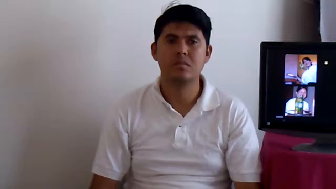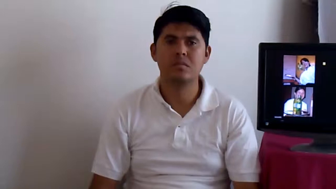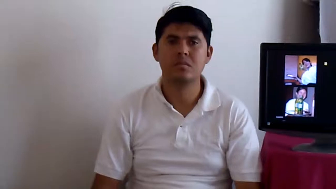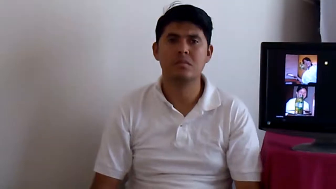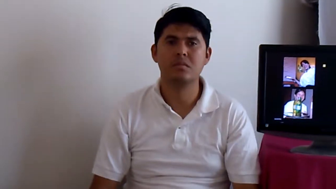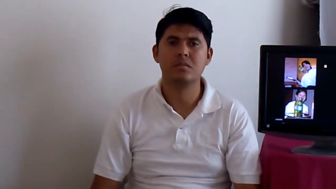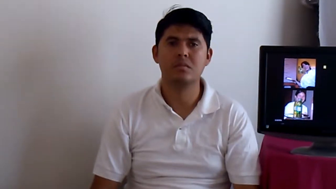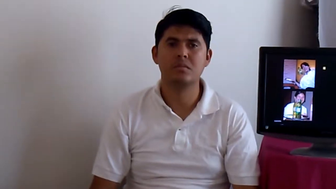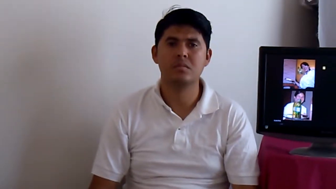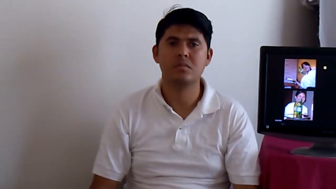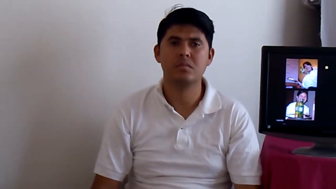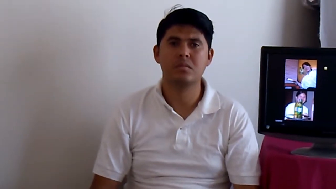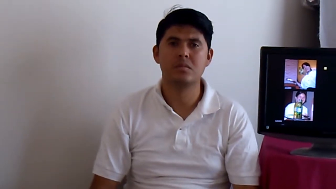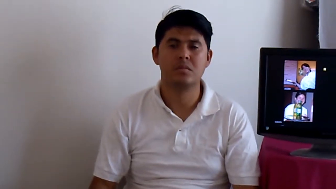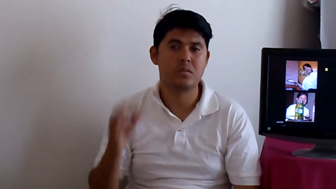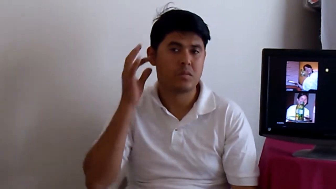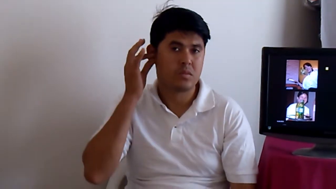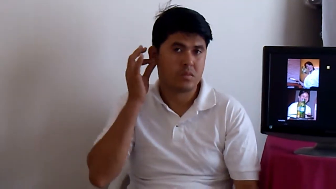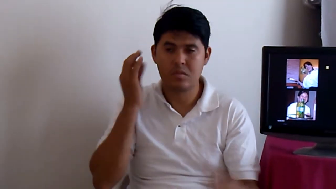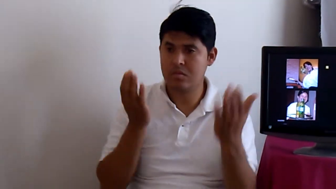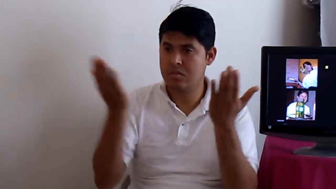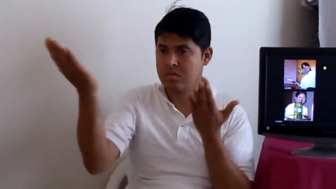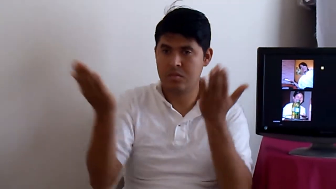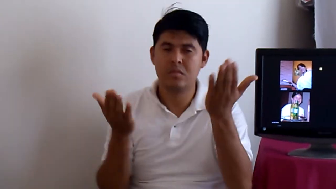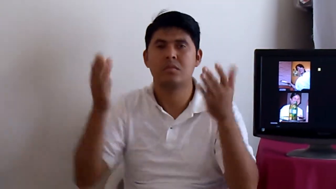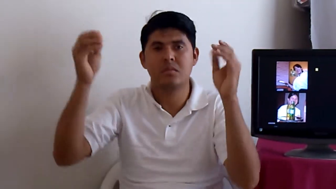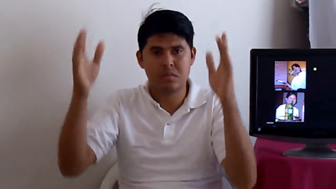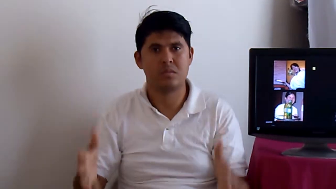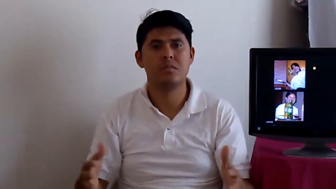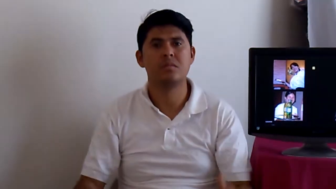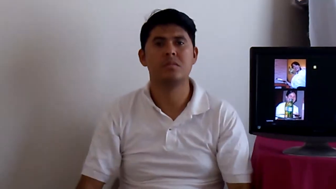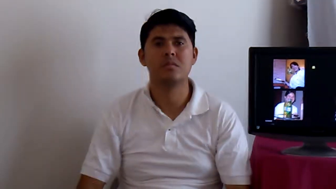waitress